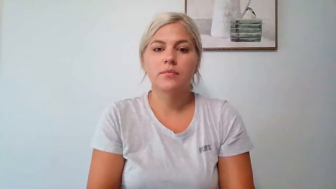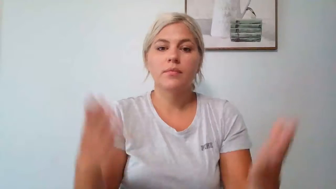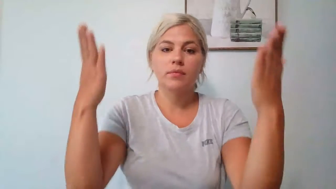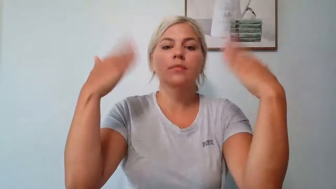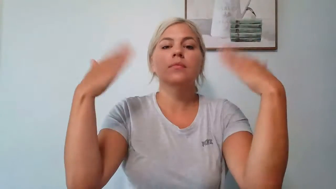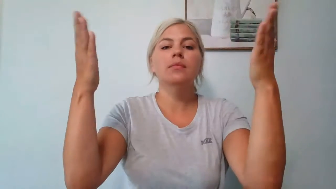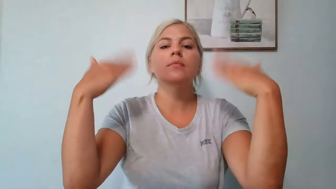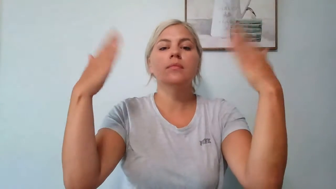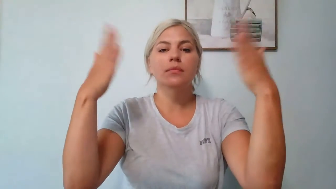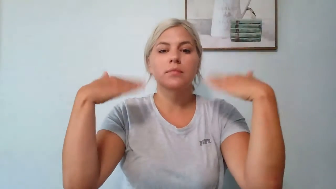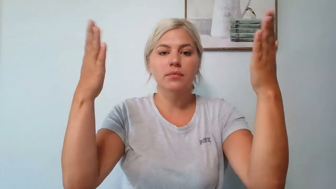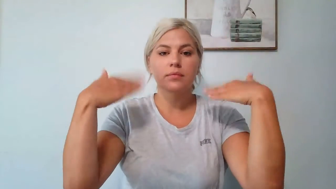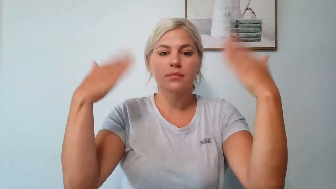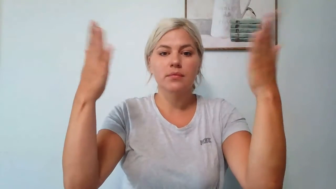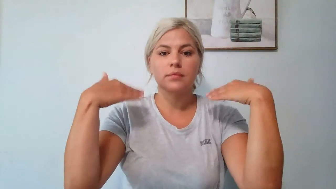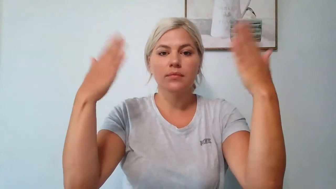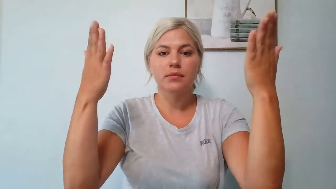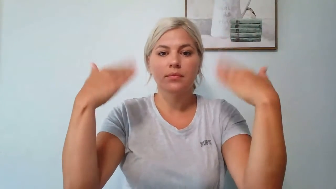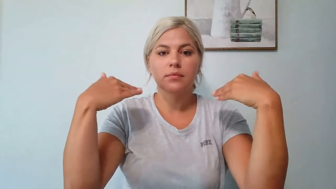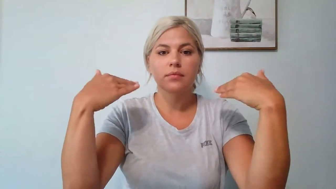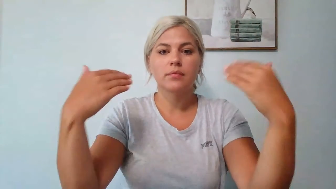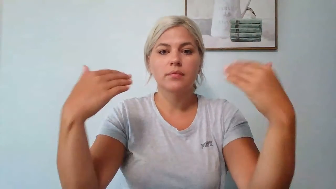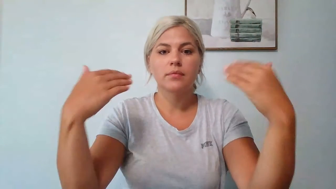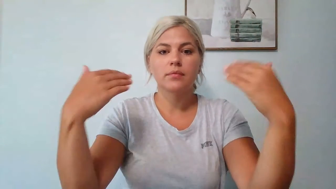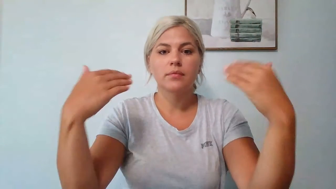COOL / BREEZE